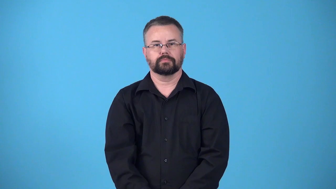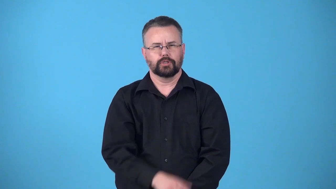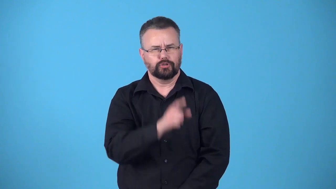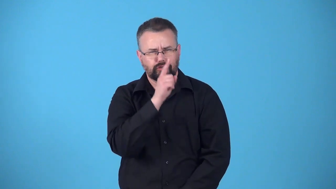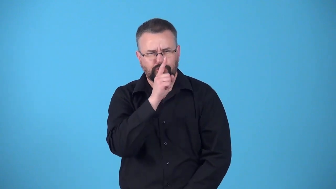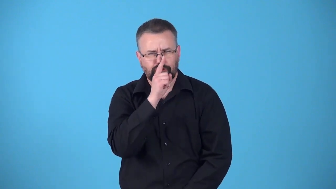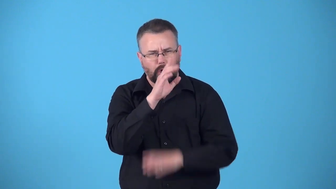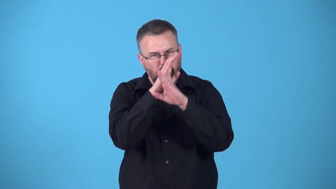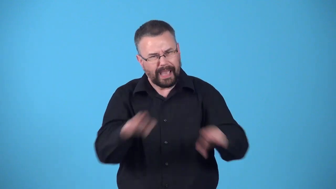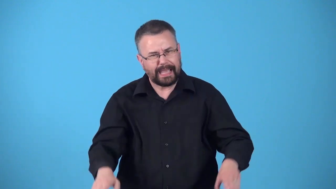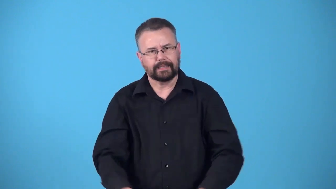can it!